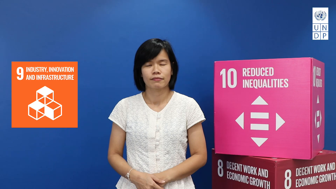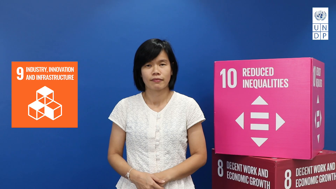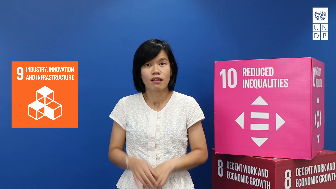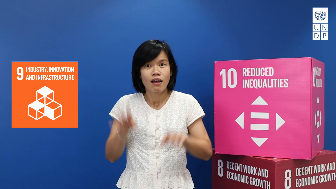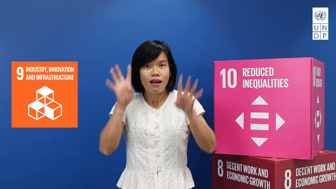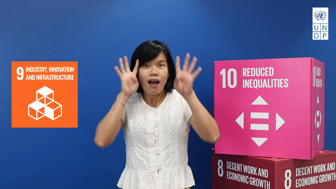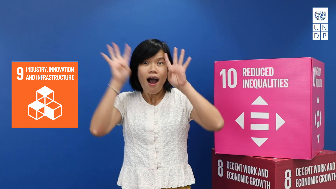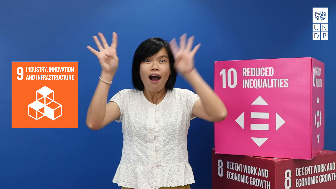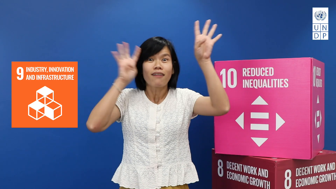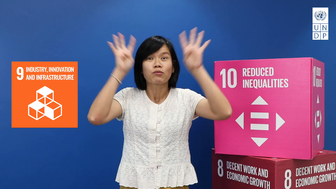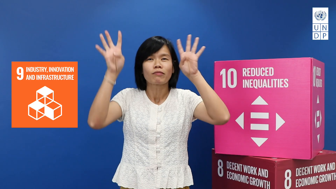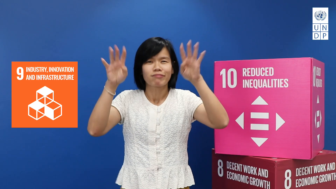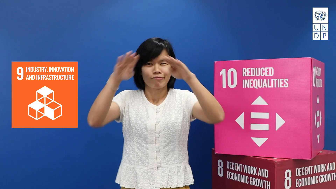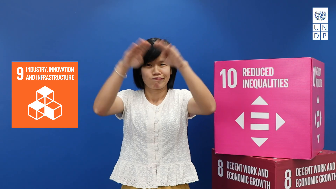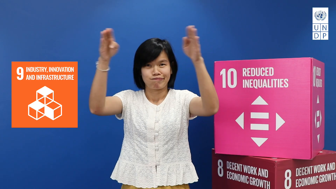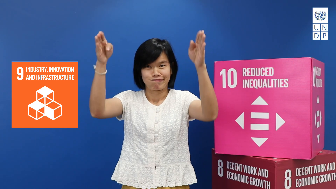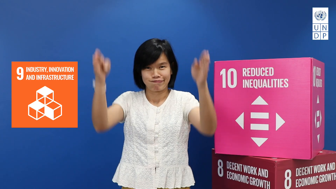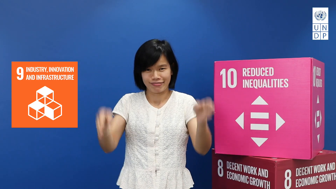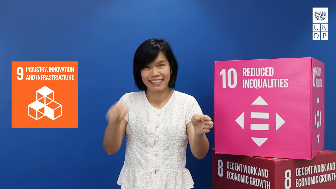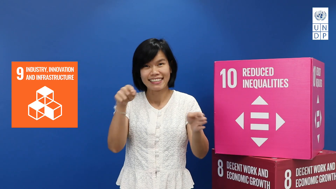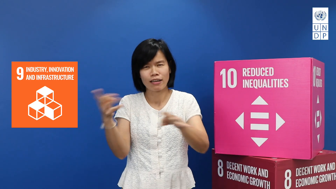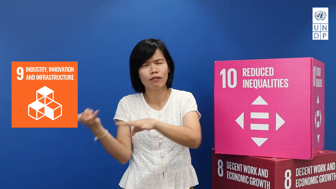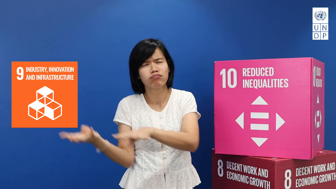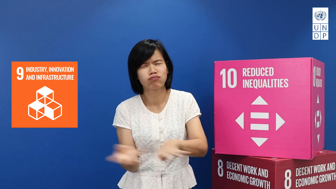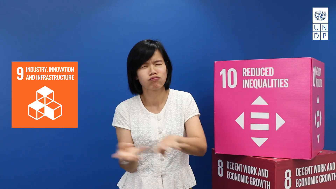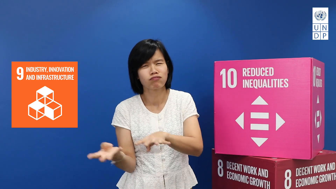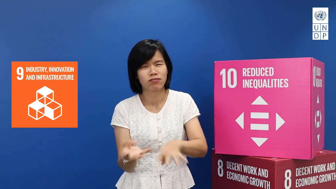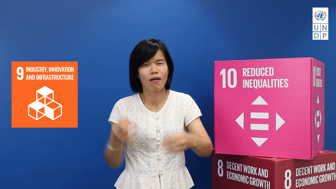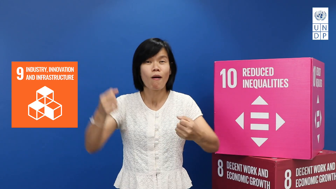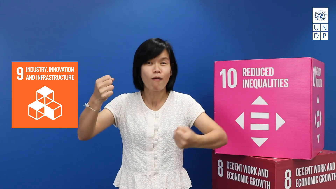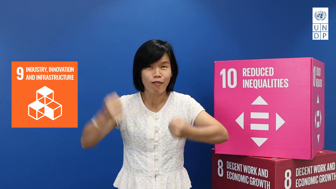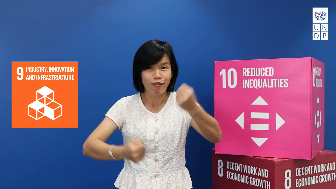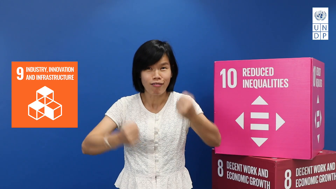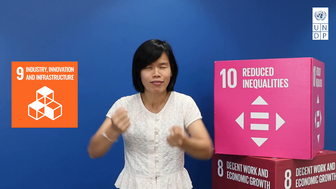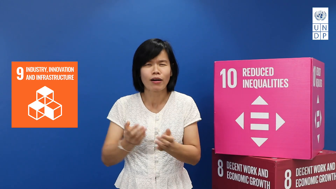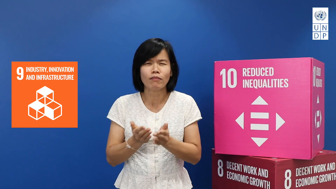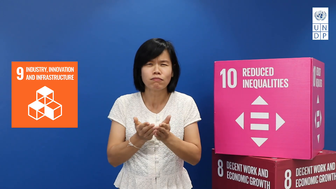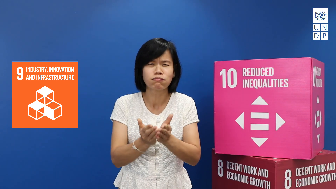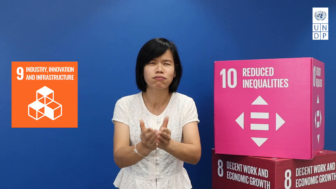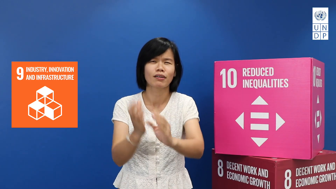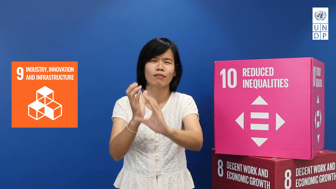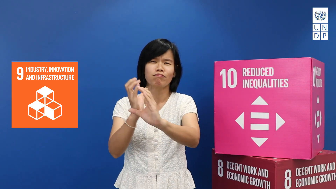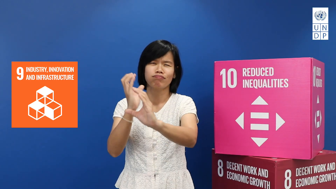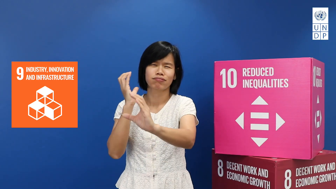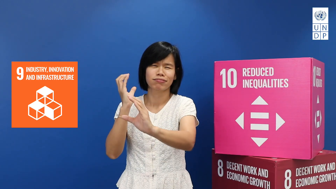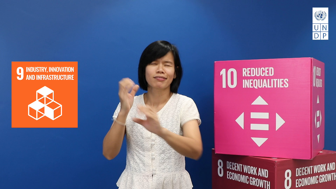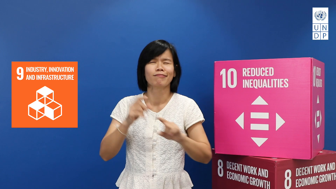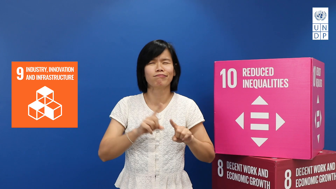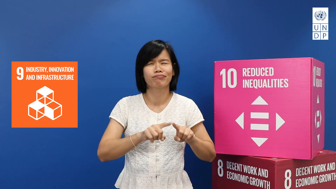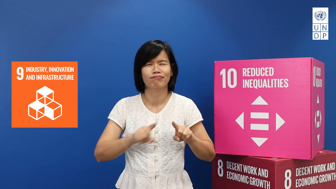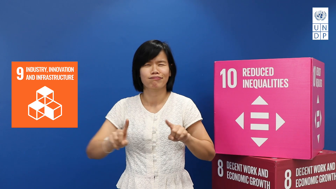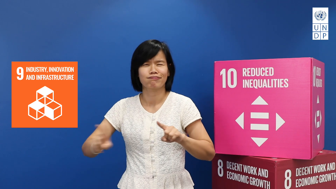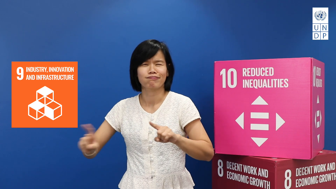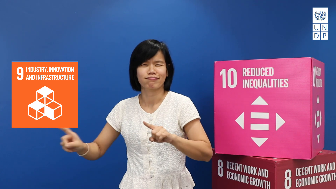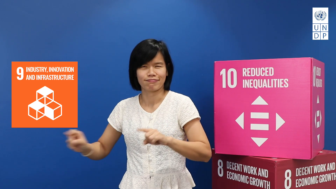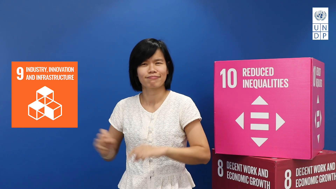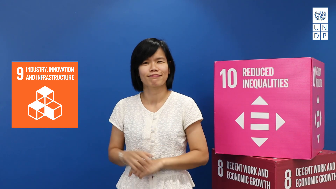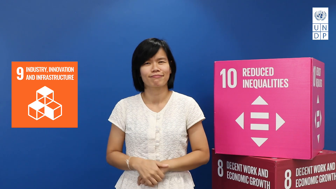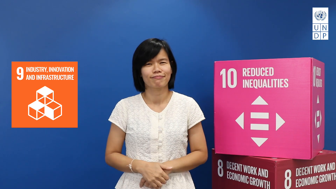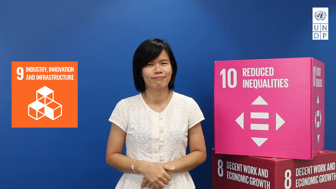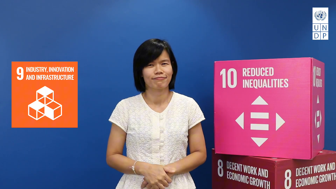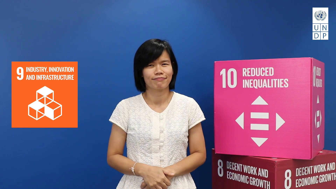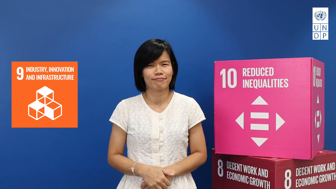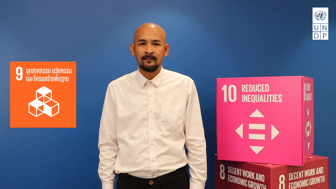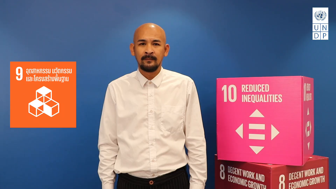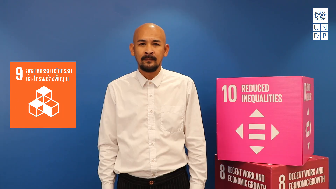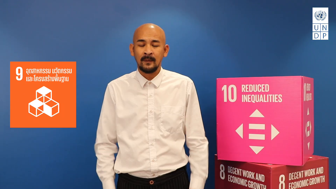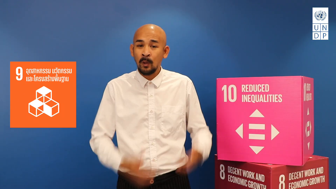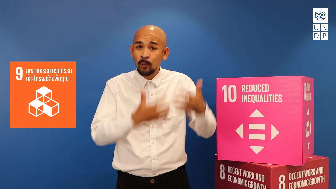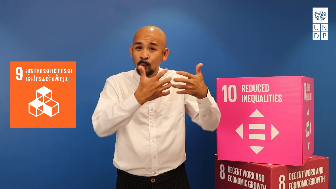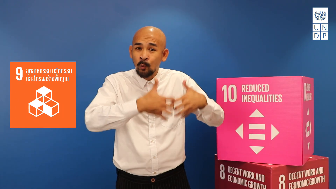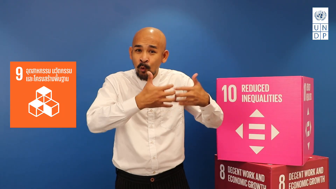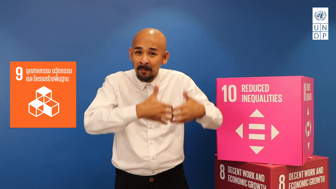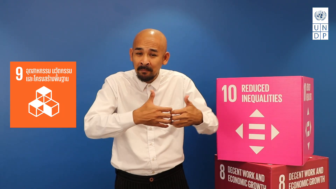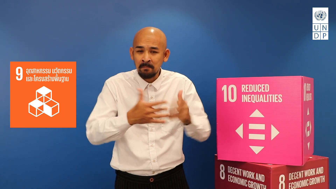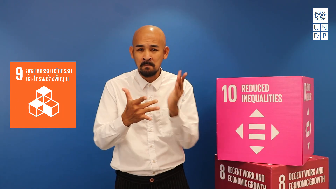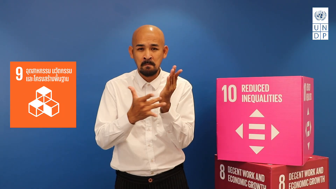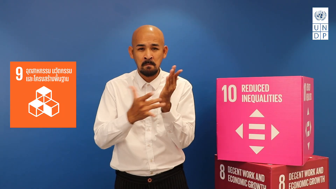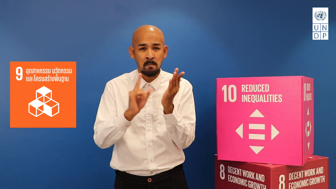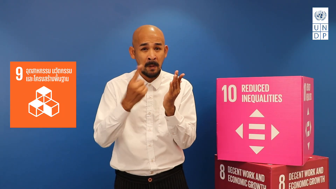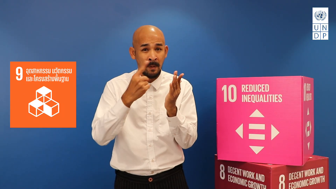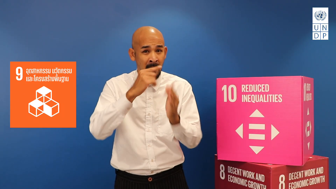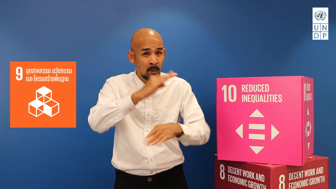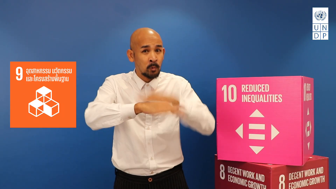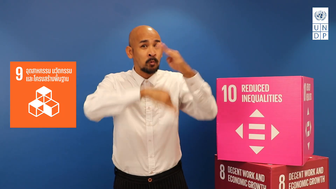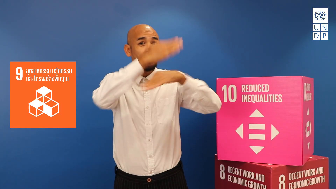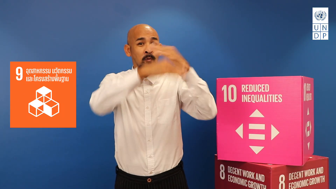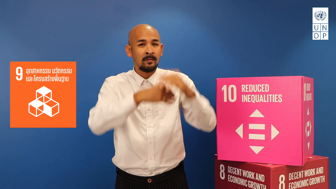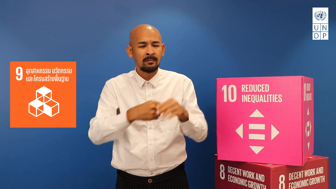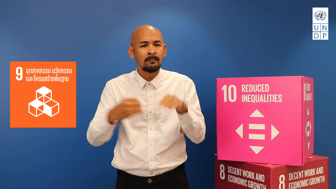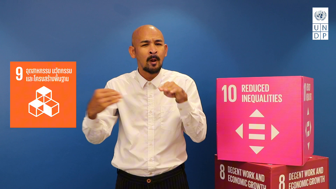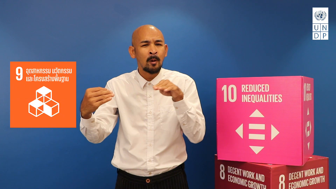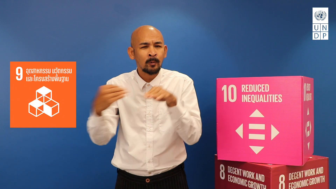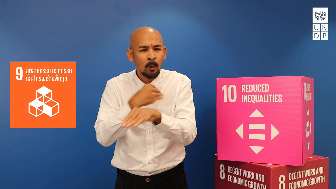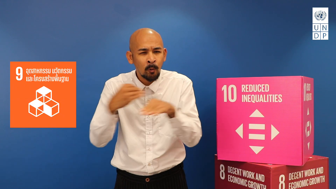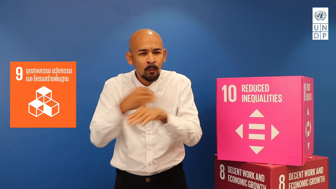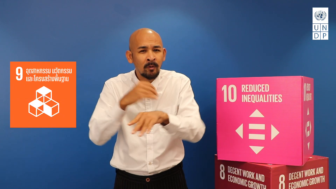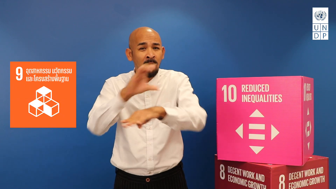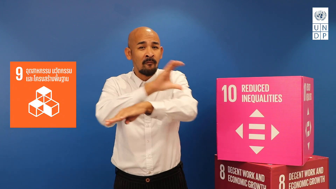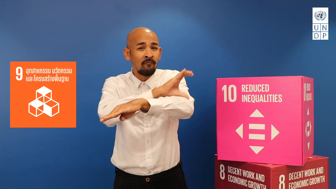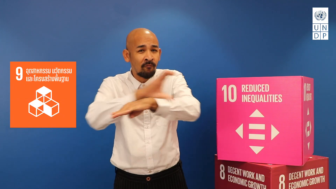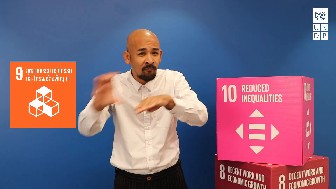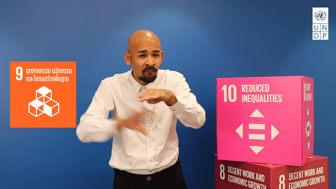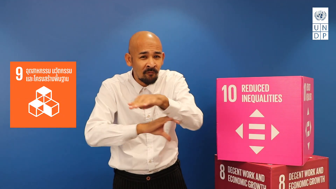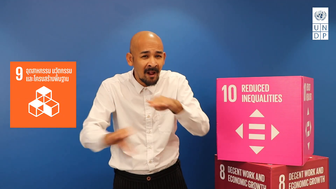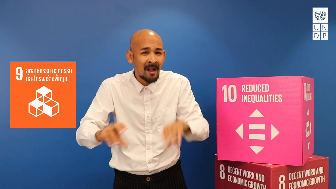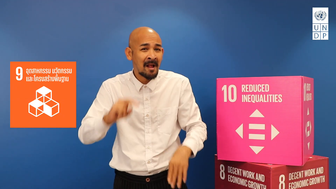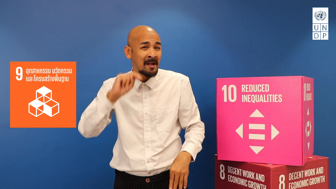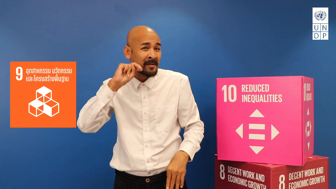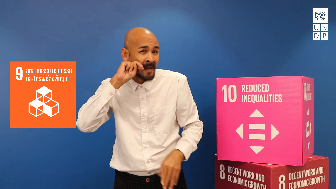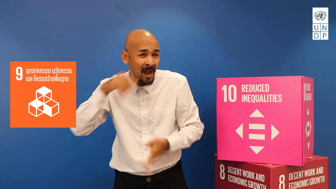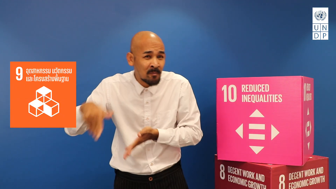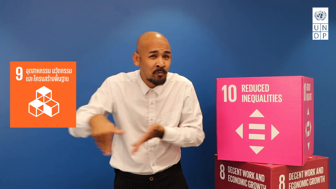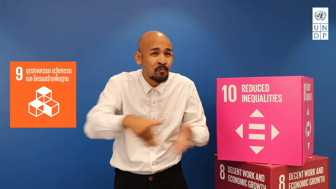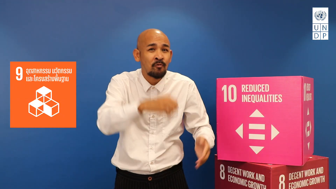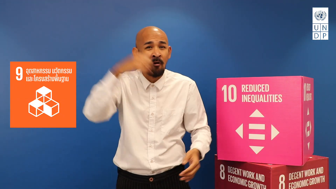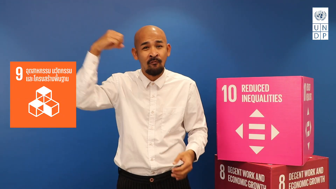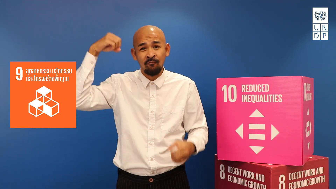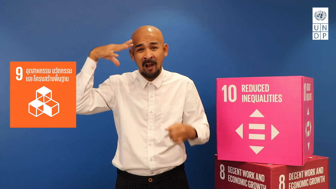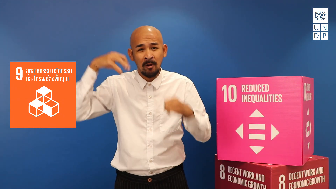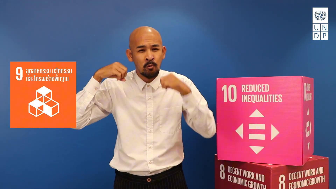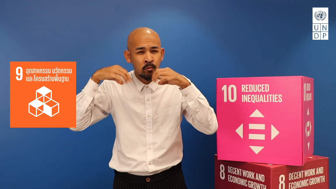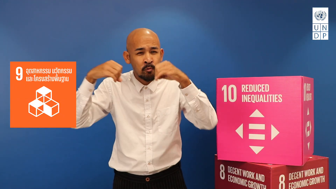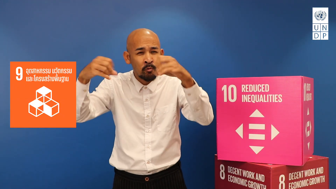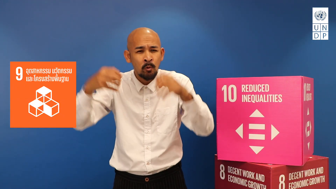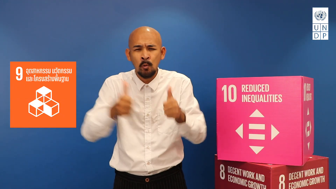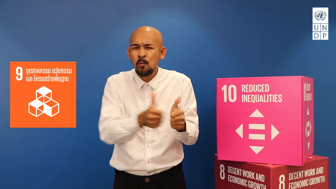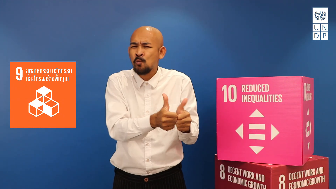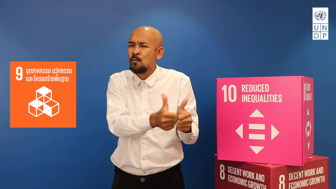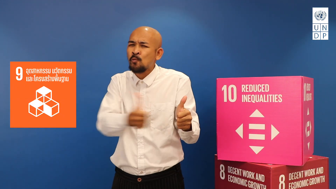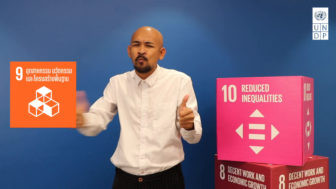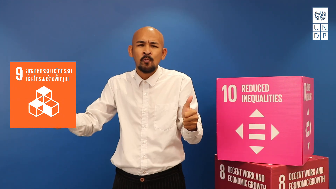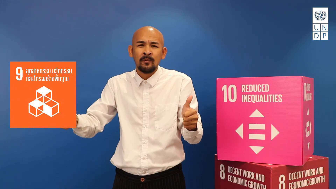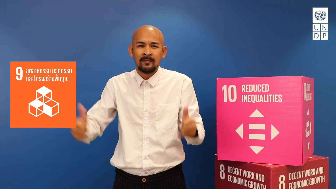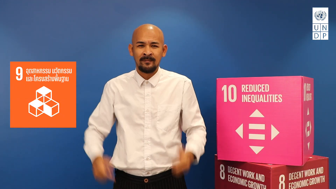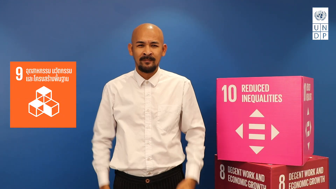Innovation Industry Infrastructure